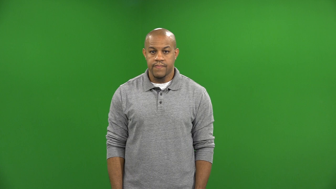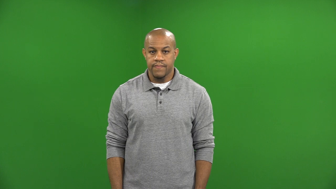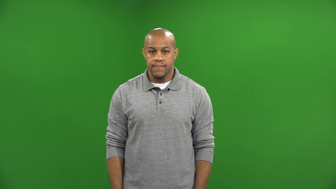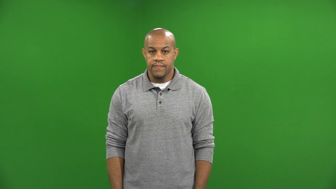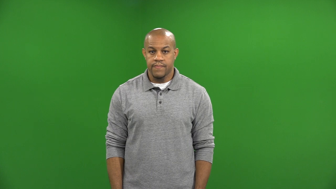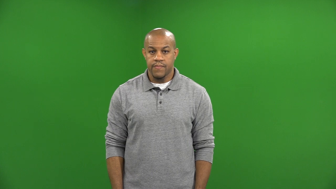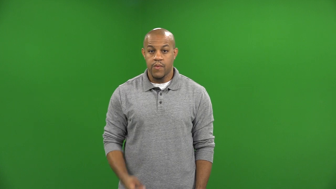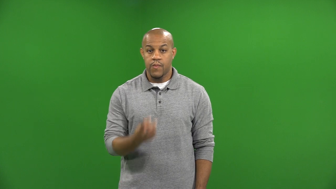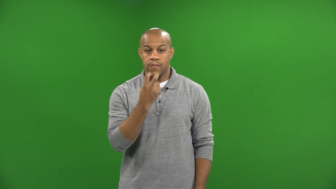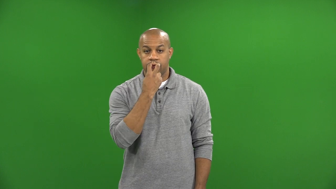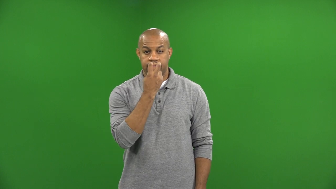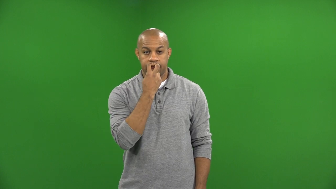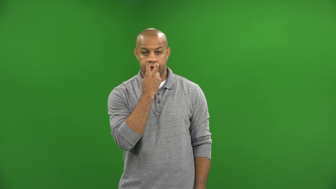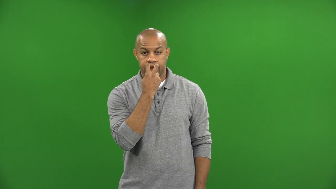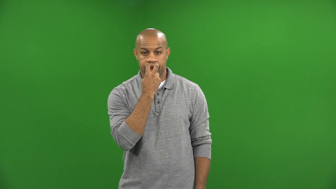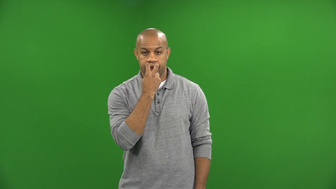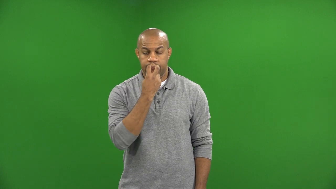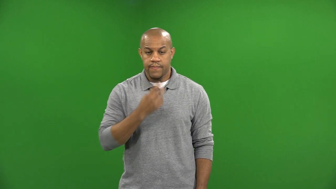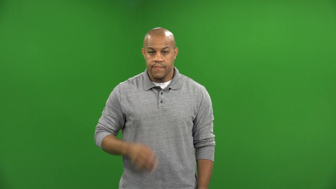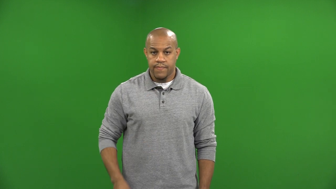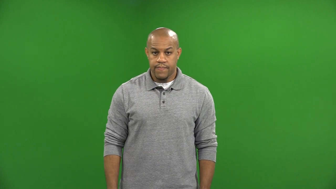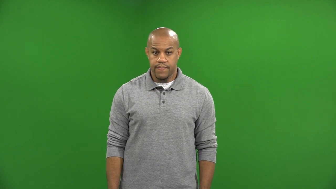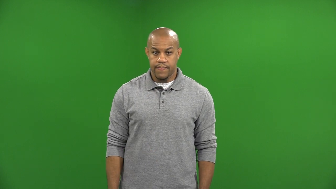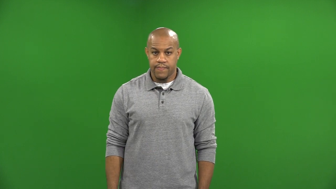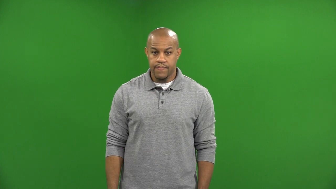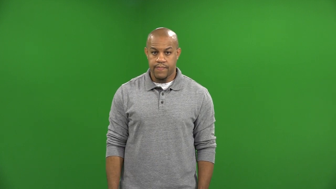Referee